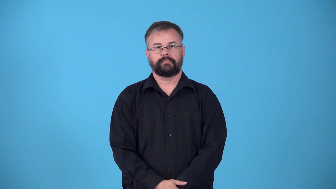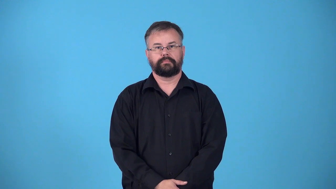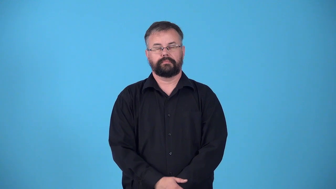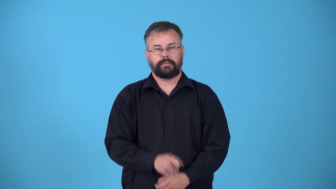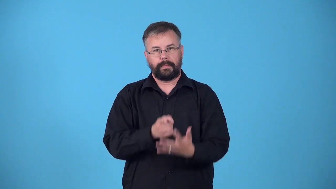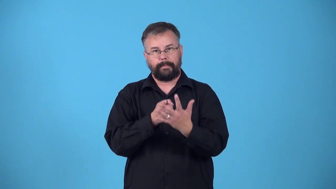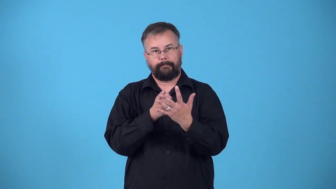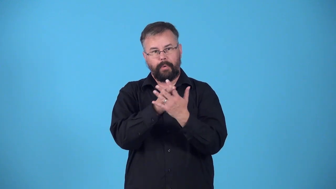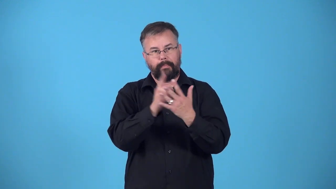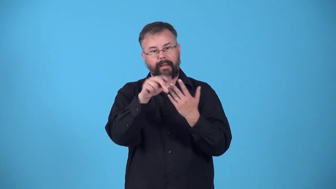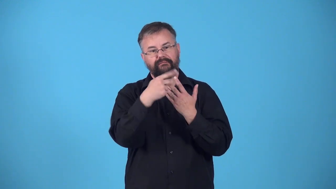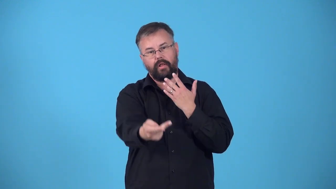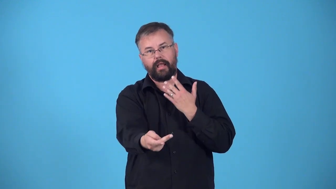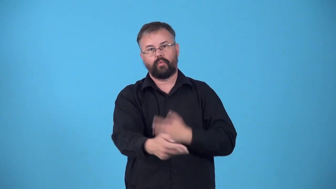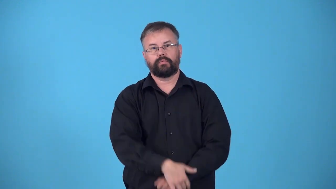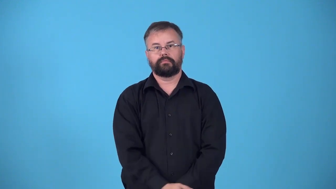poke out